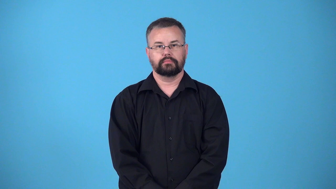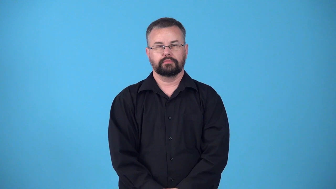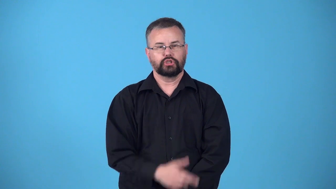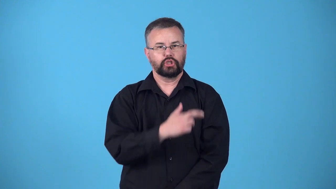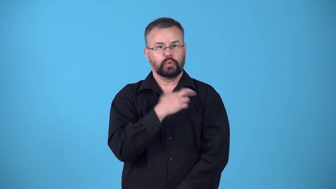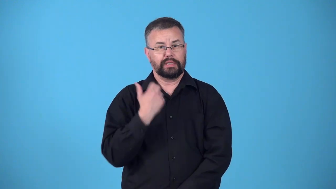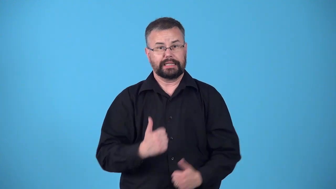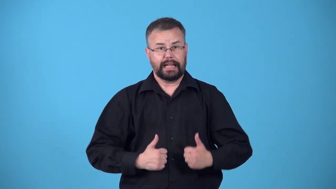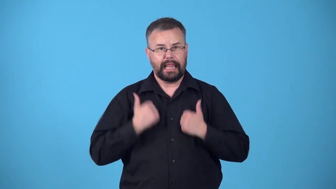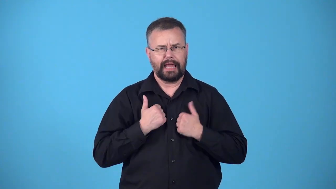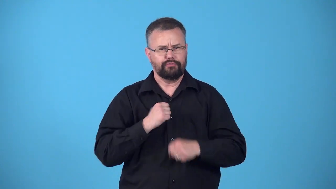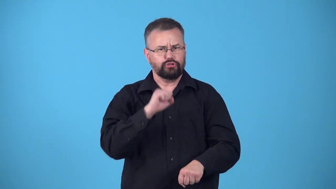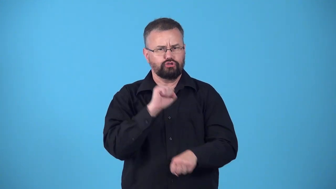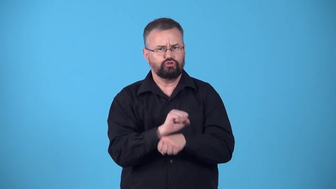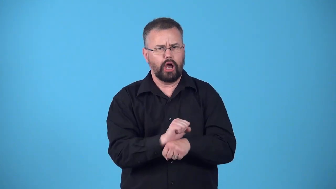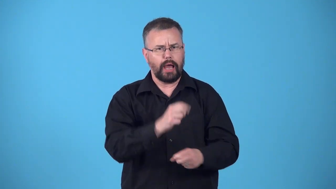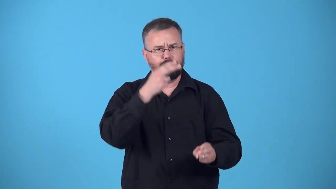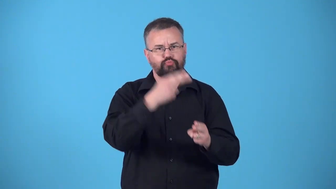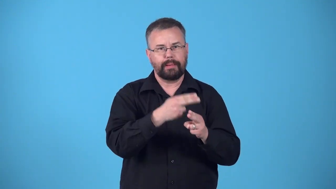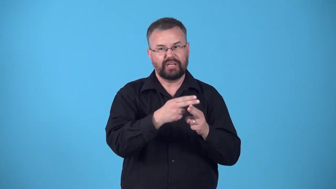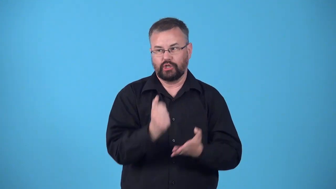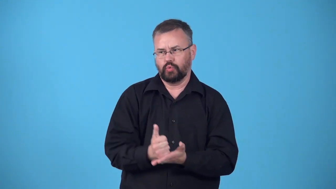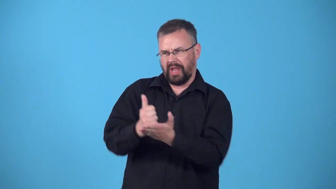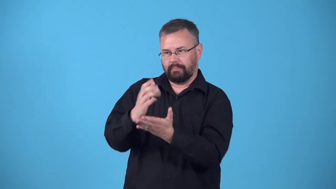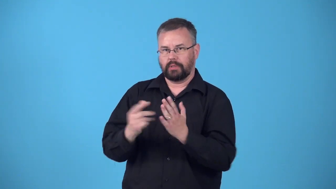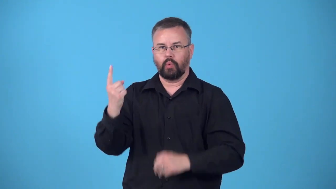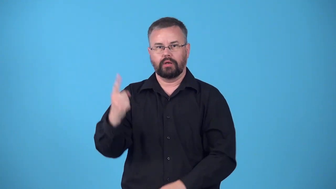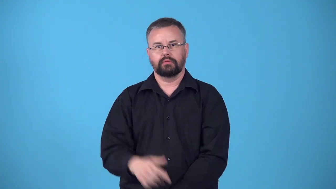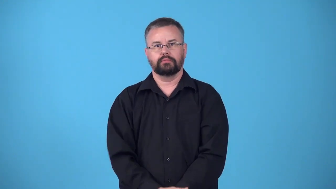go to bat for